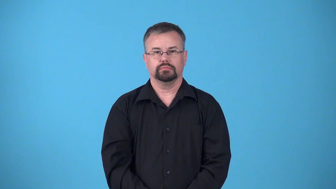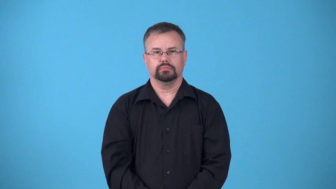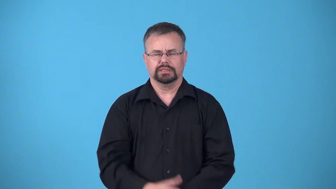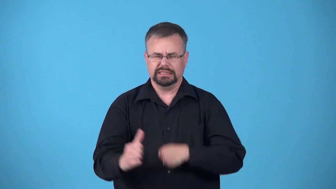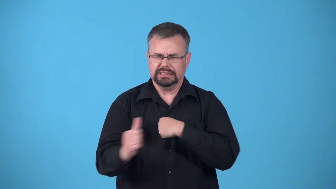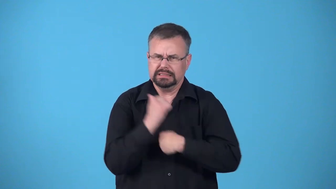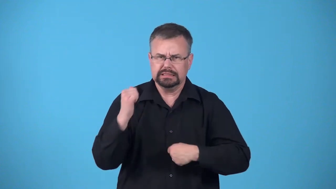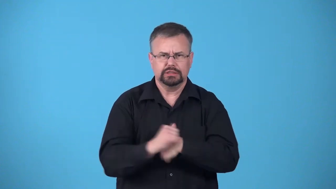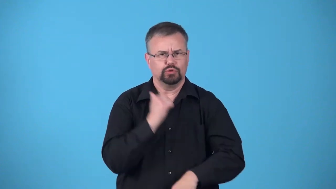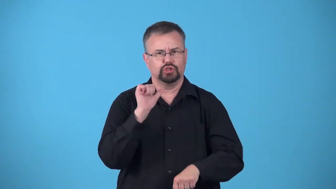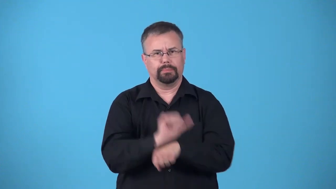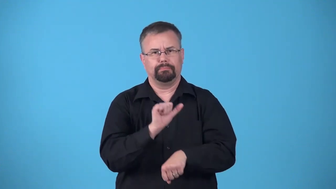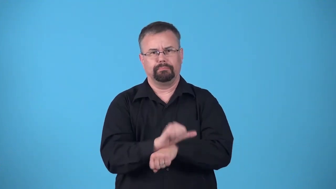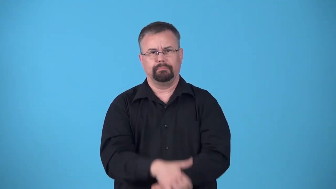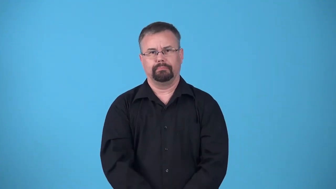high wire act